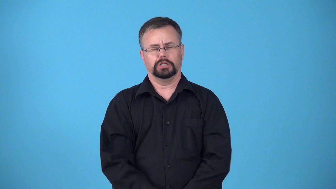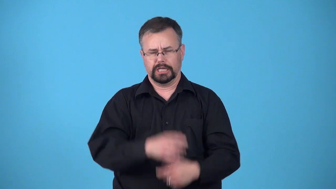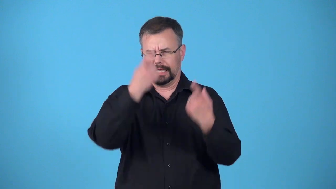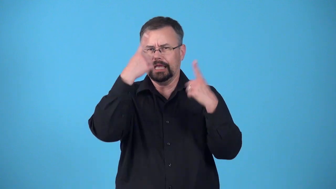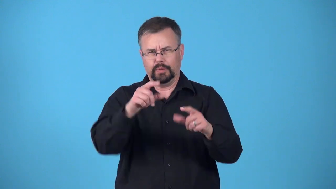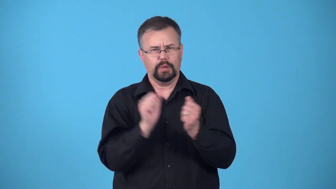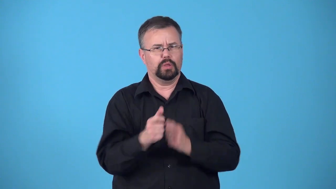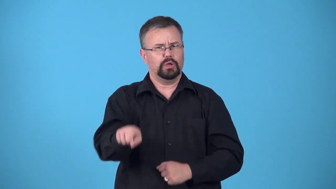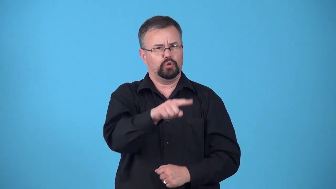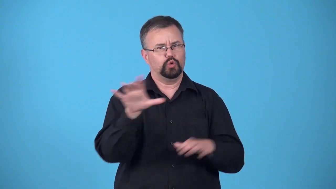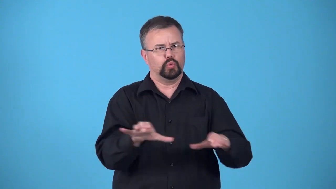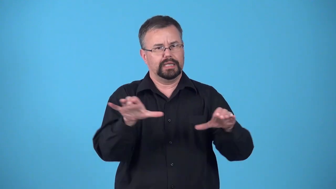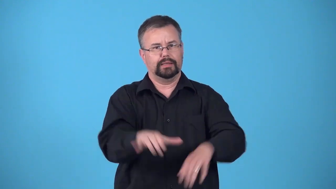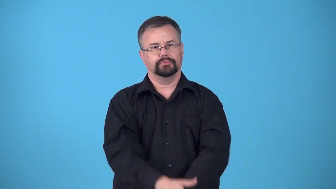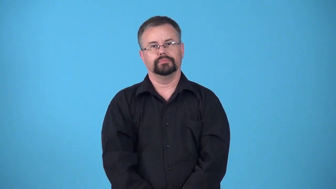that's the ticket